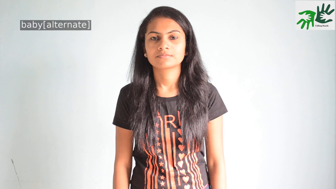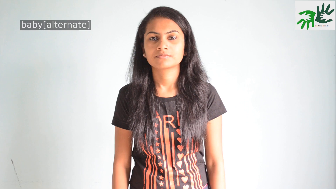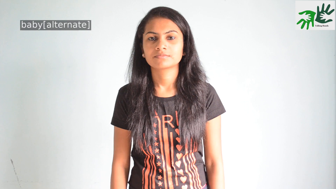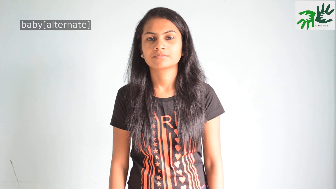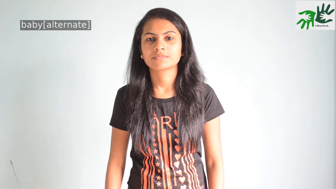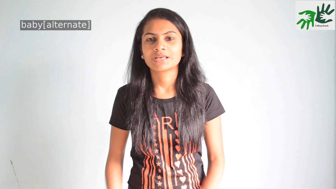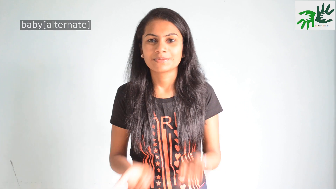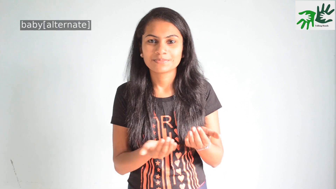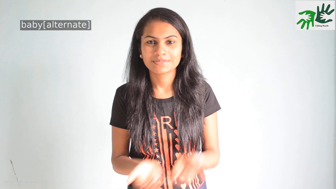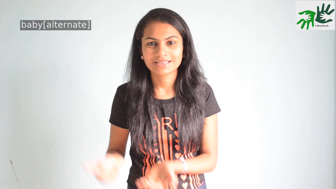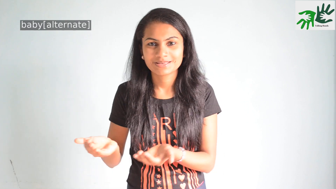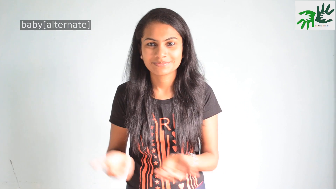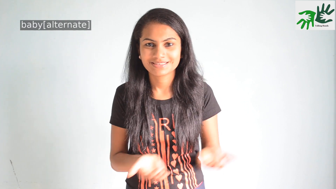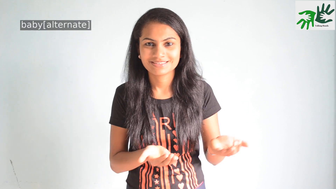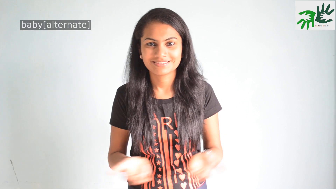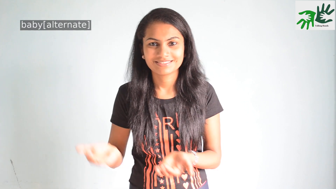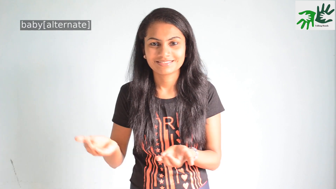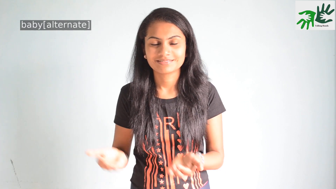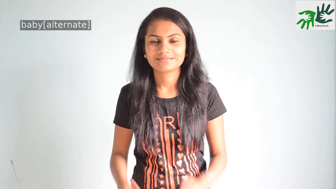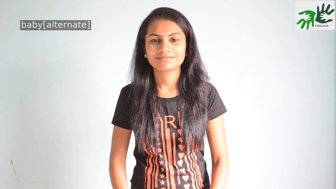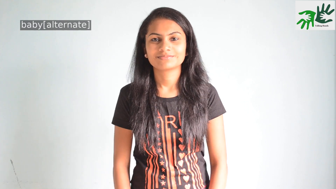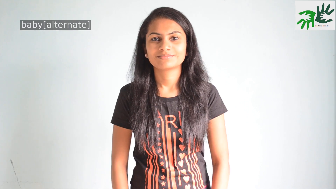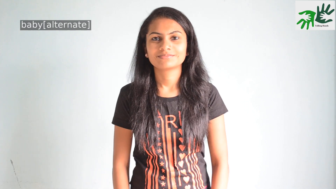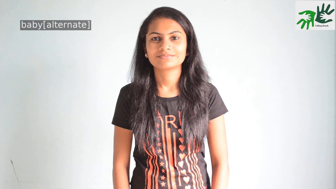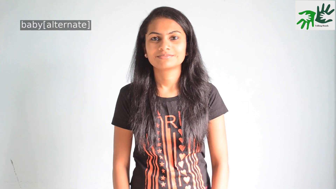baby